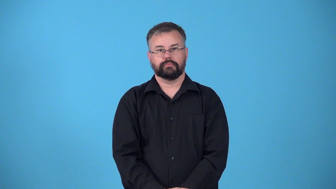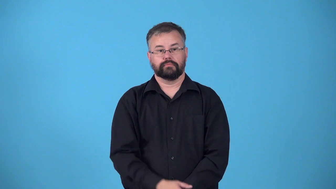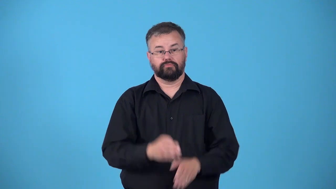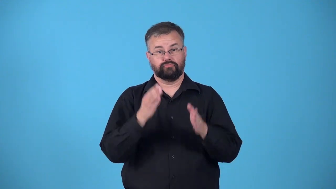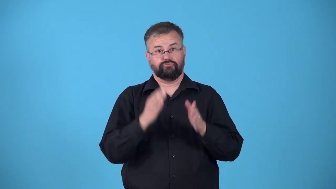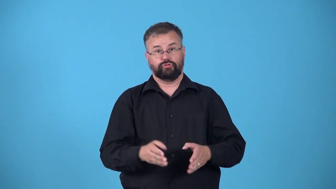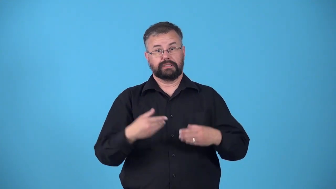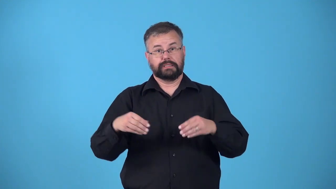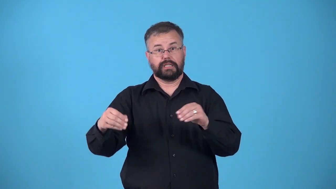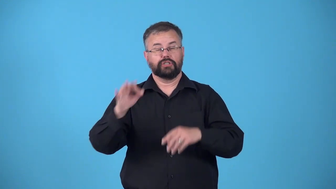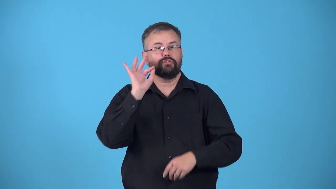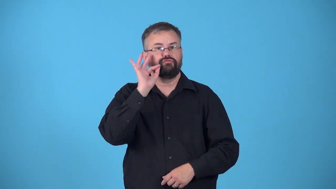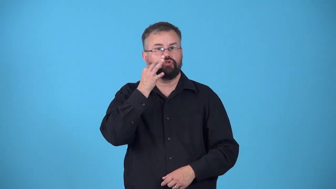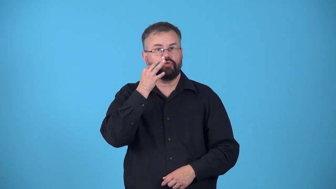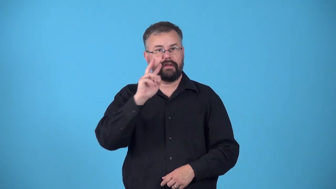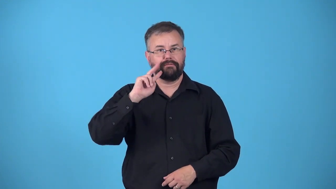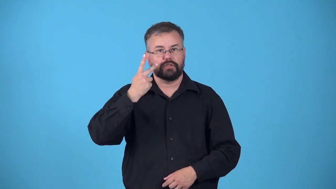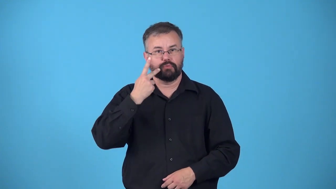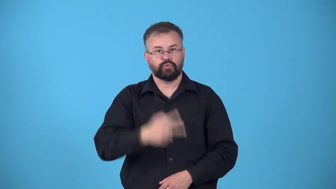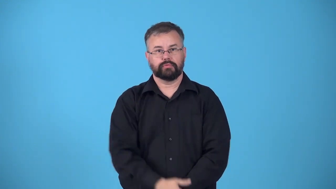greengrocer